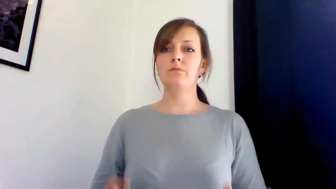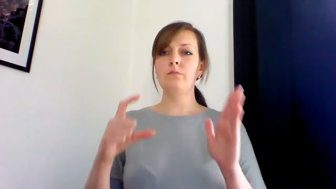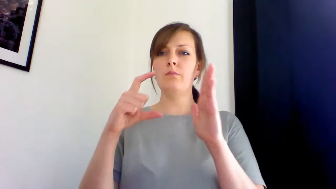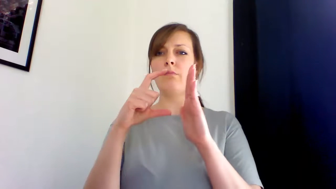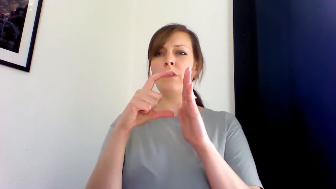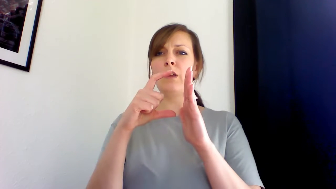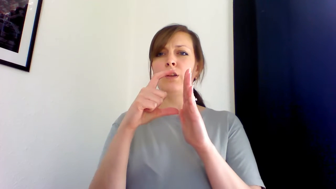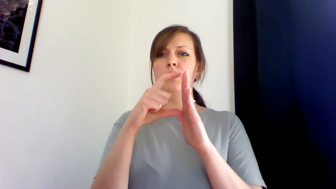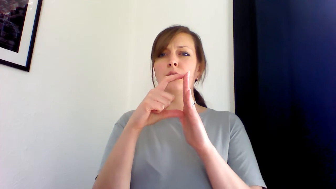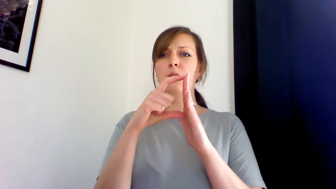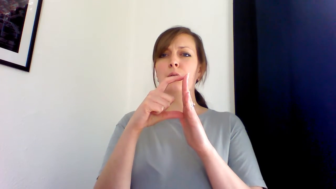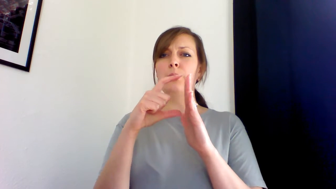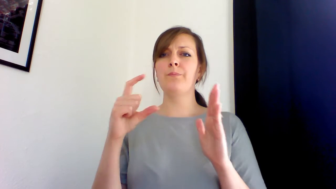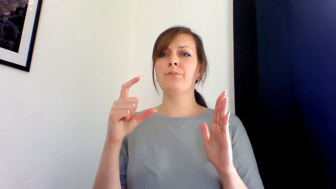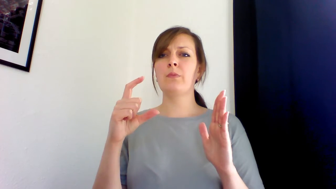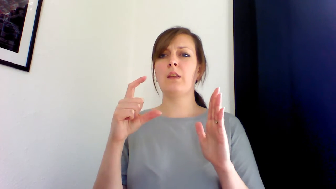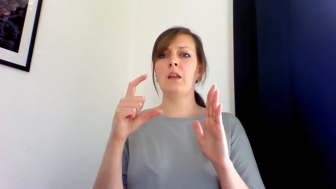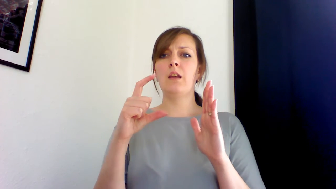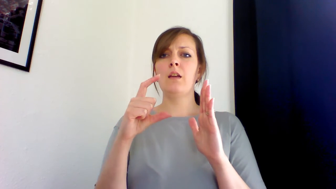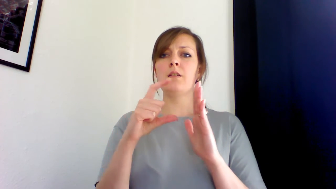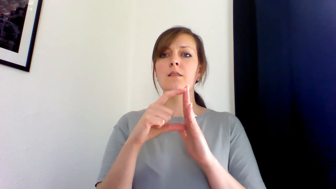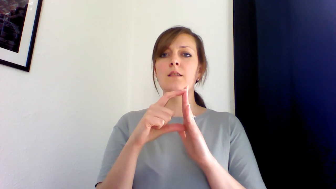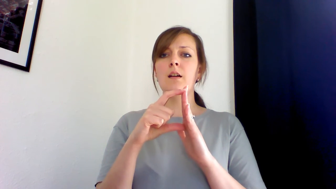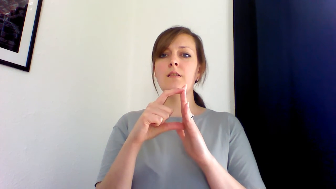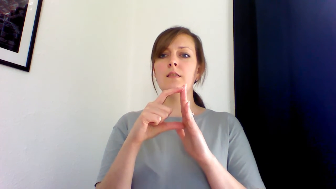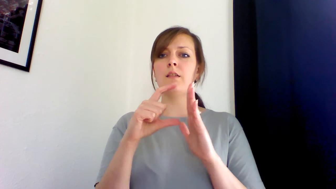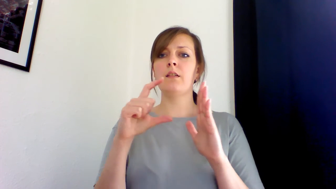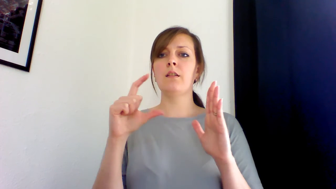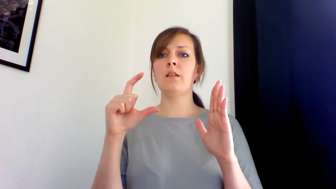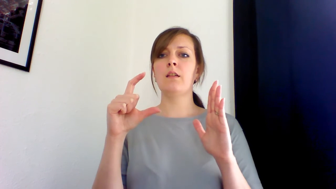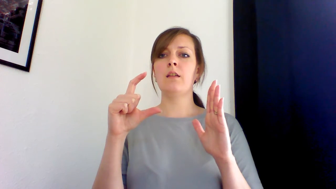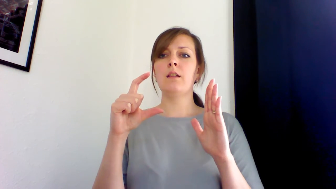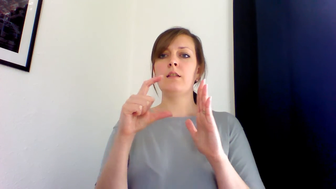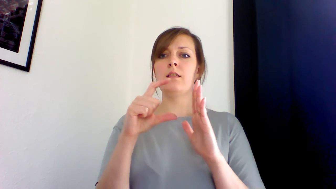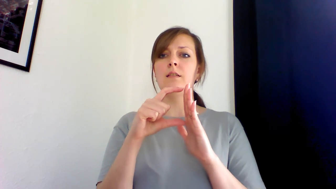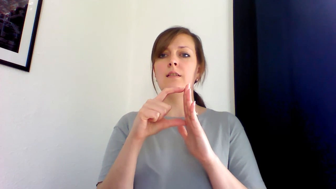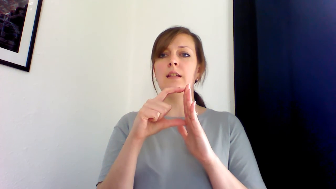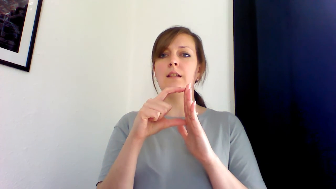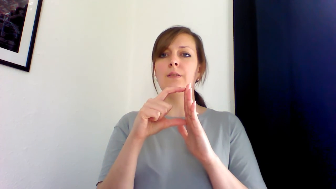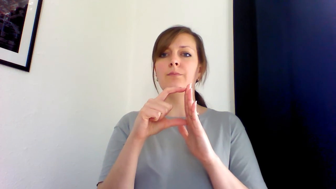Do/does/did